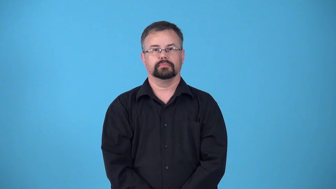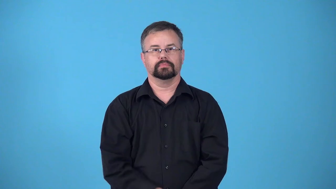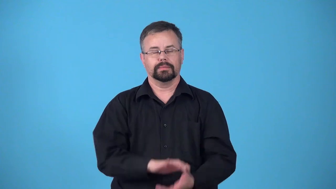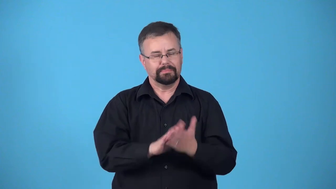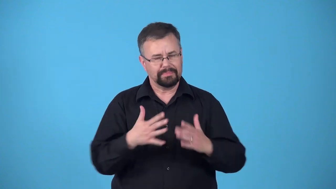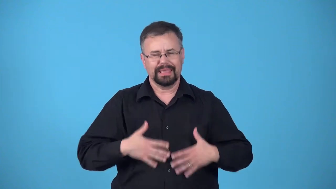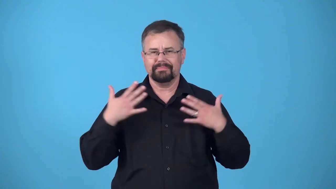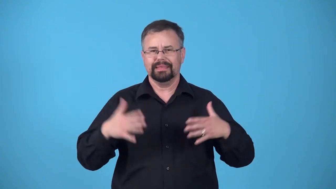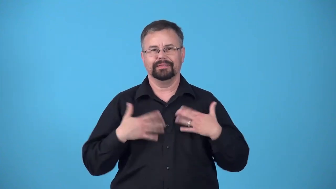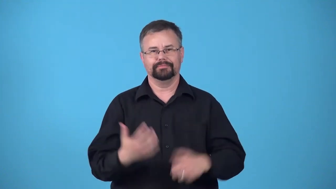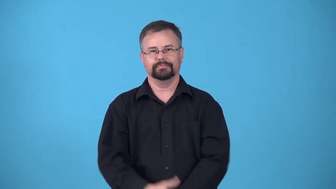cheer up